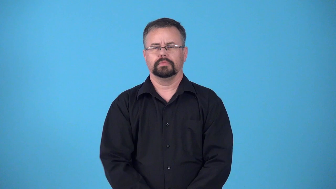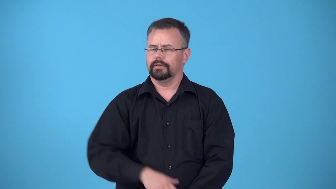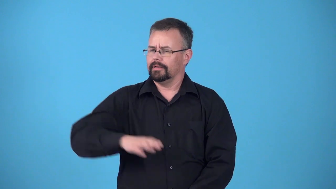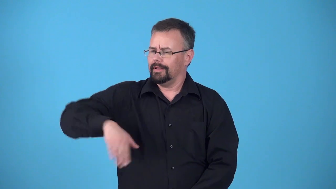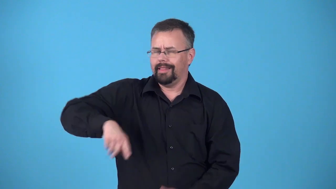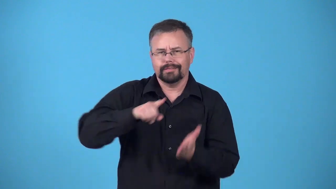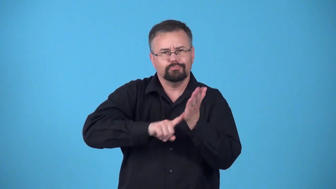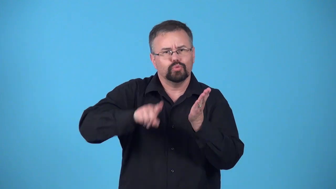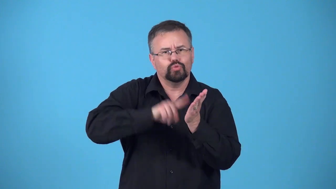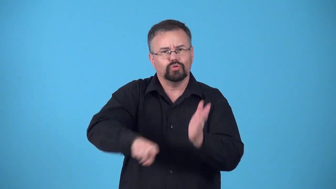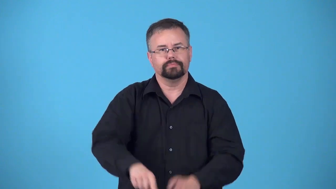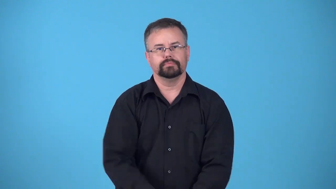virgin territory